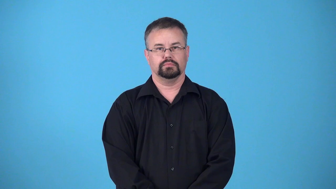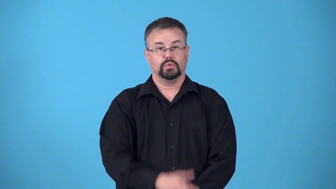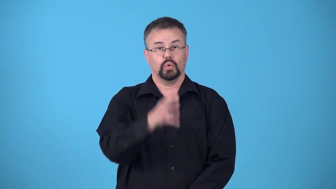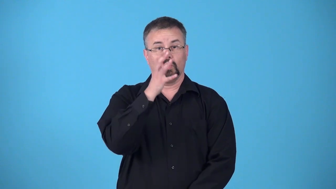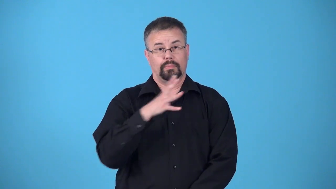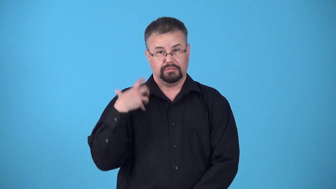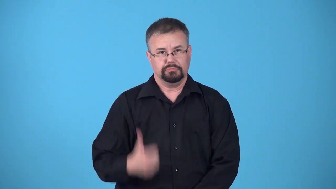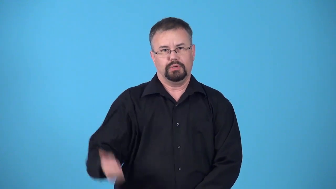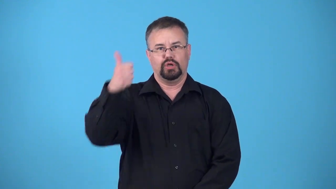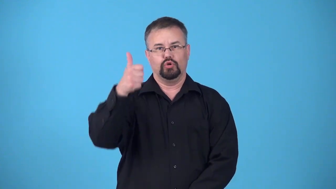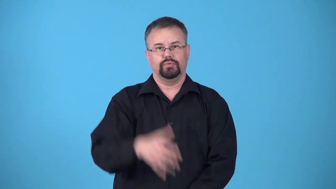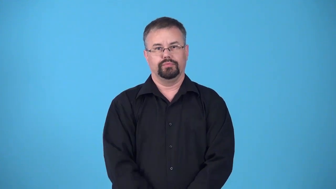queen bee